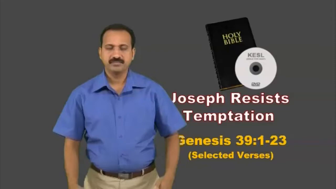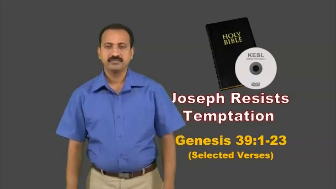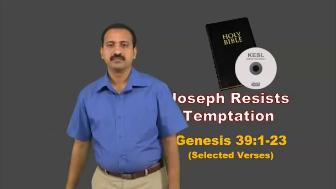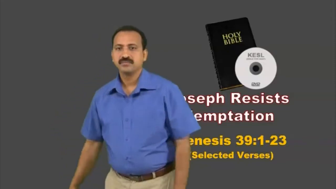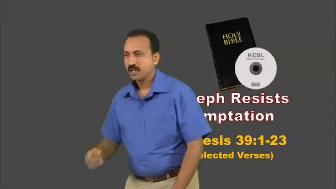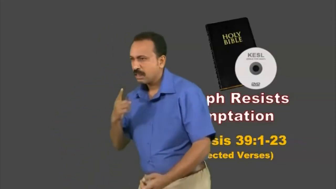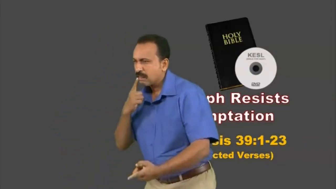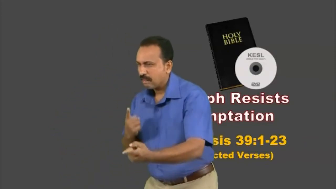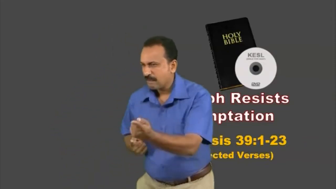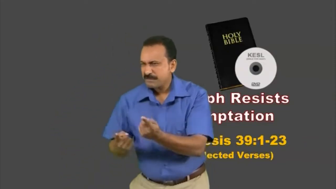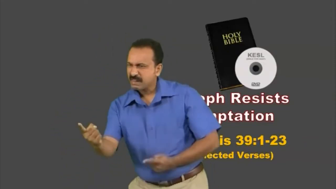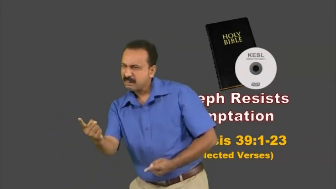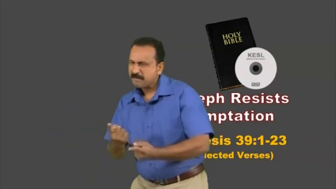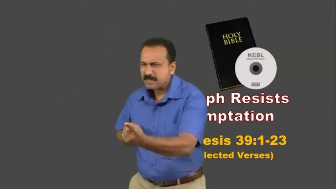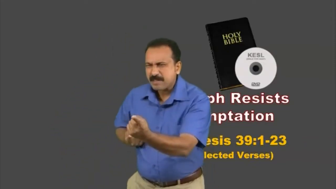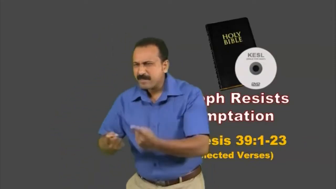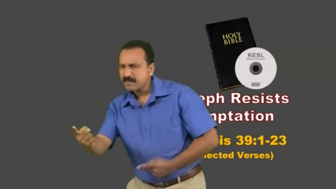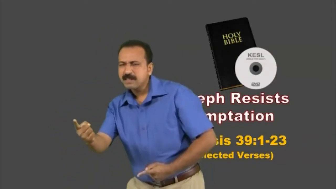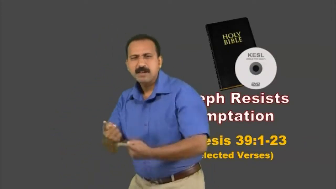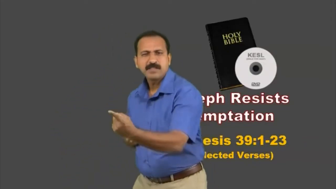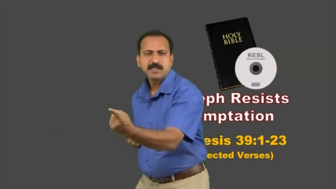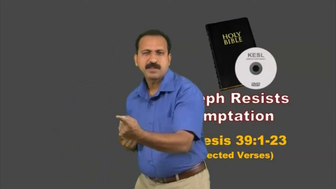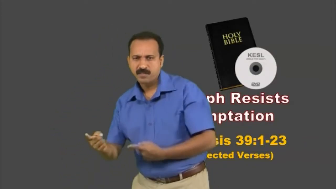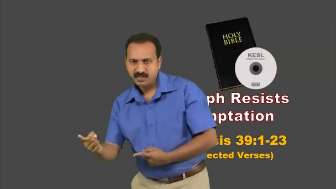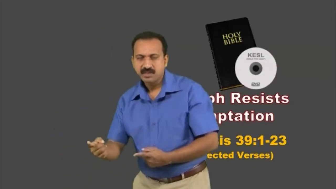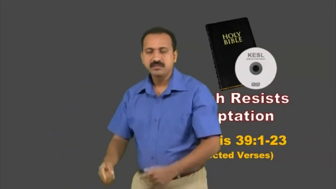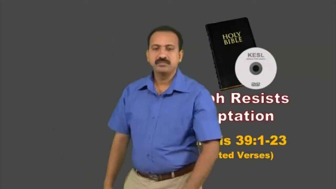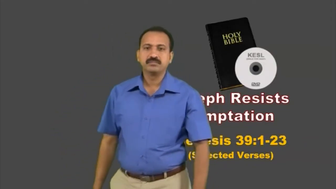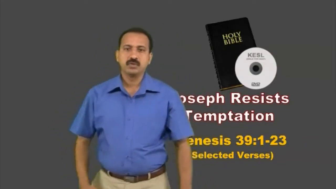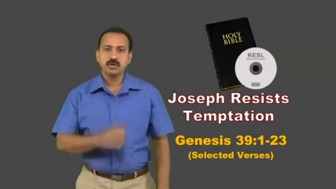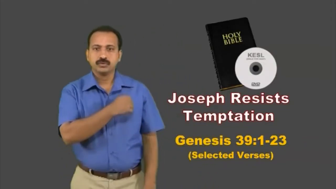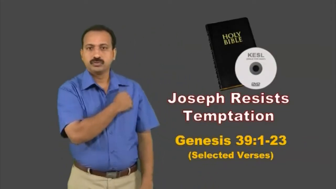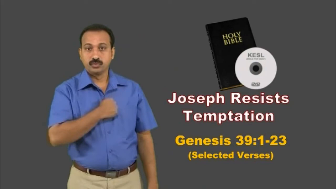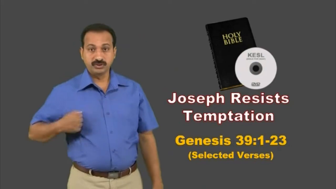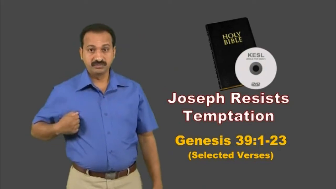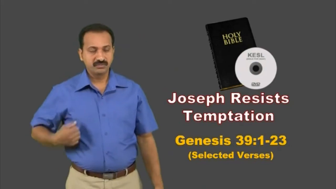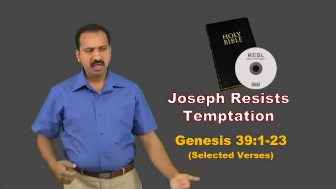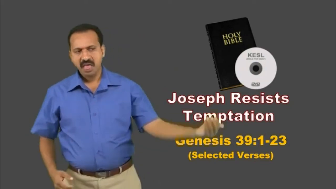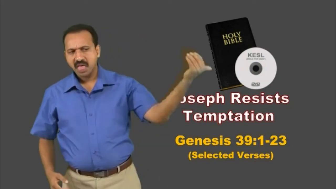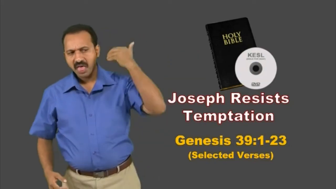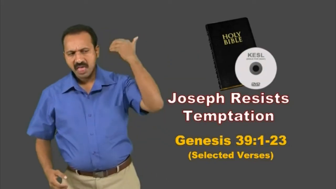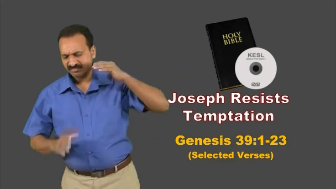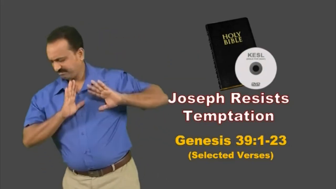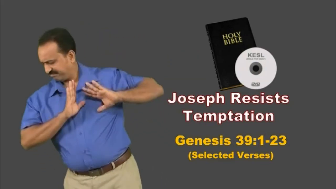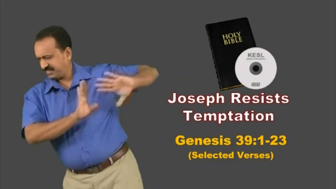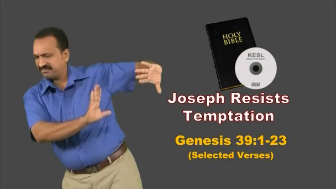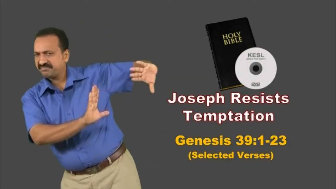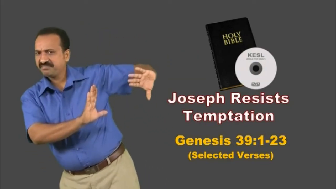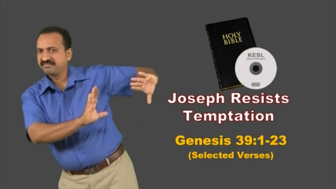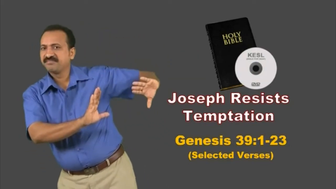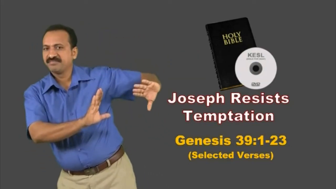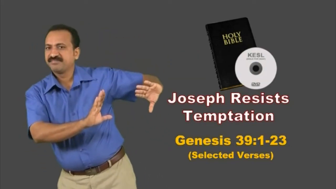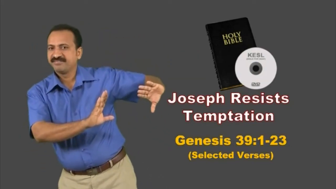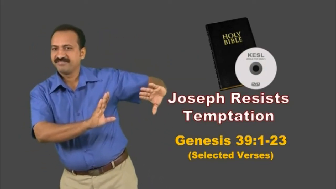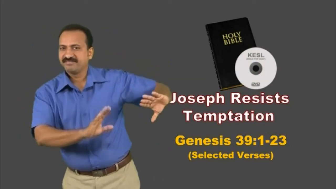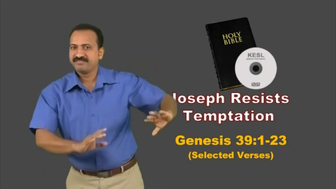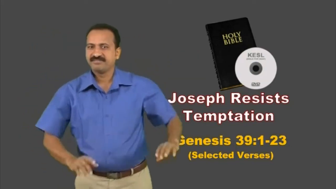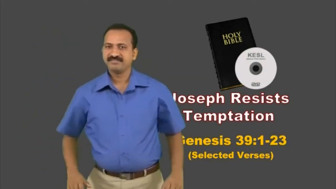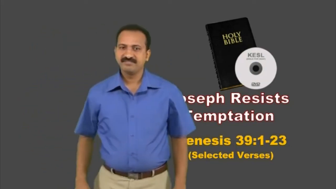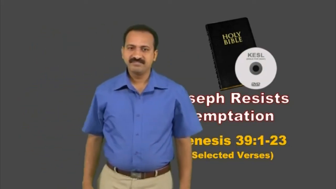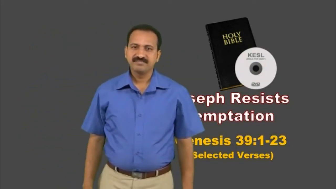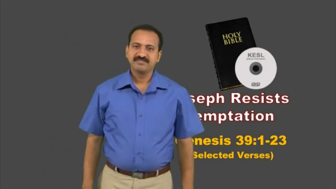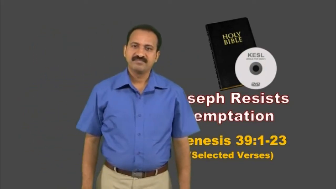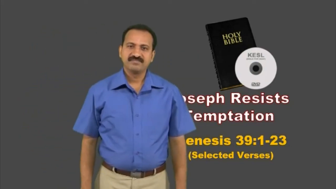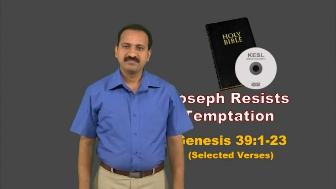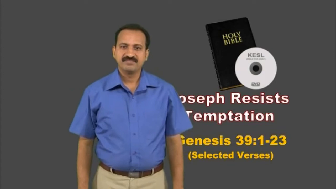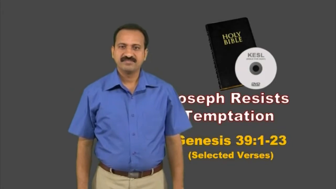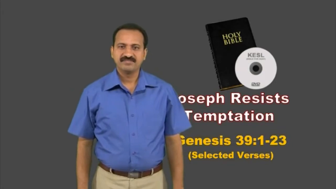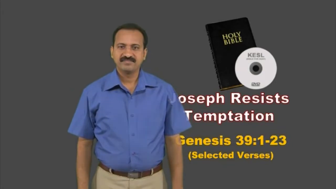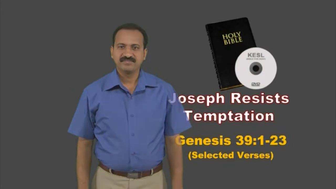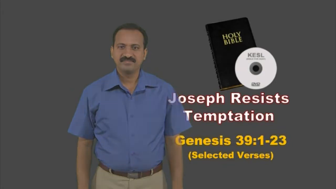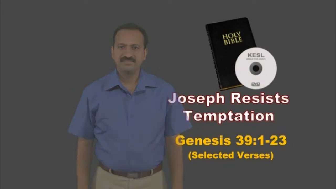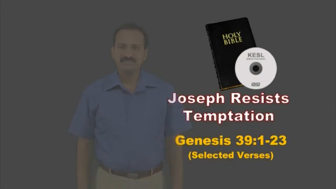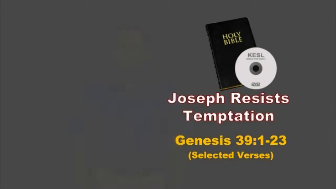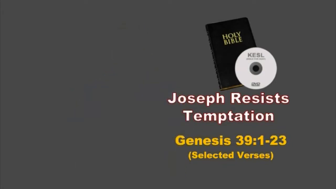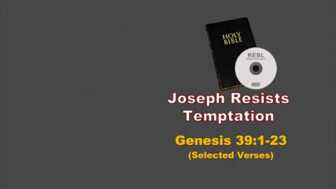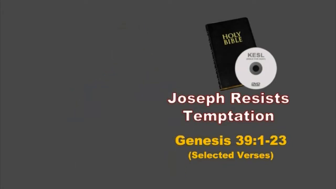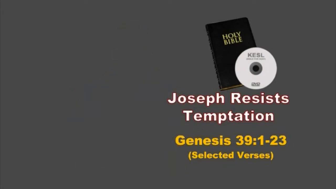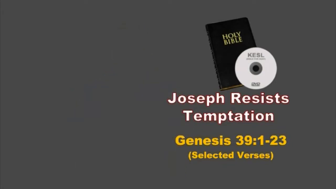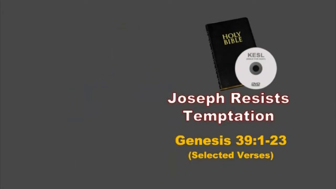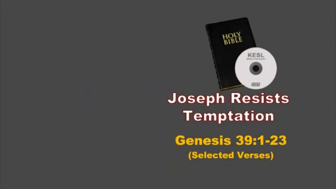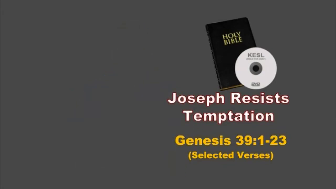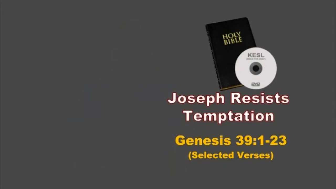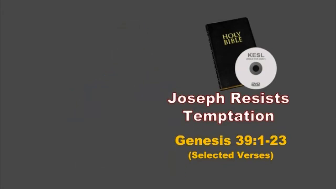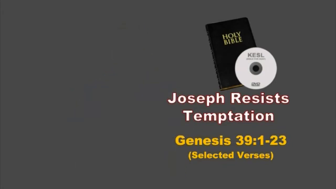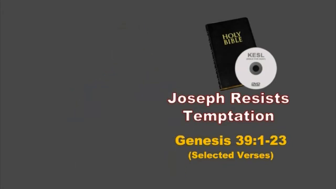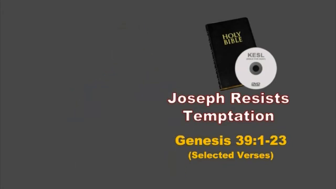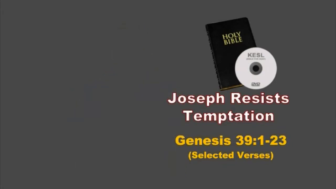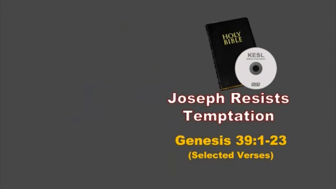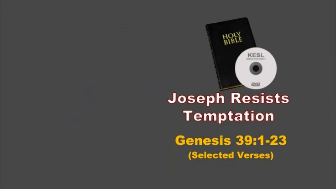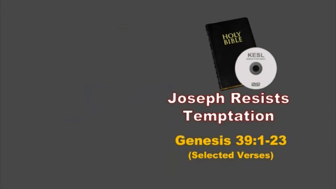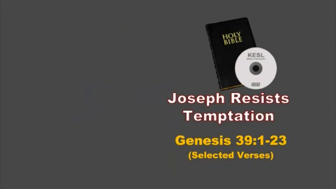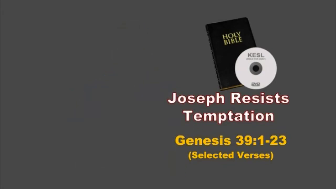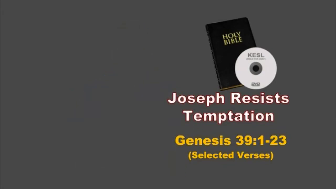Joseph Resists Temptation